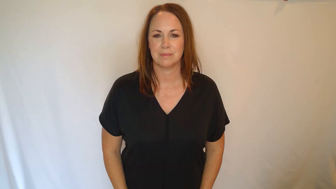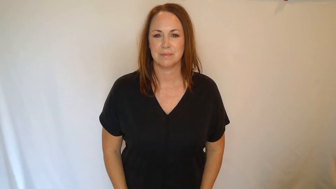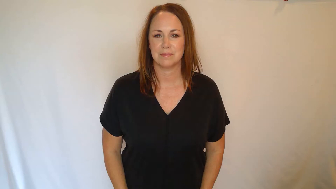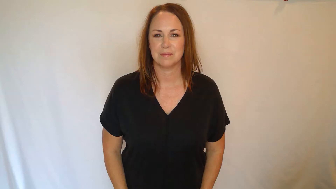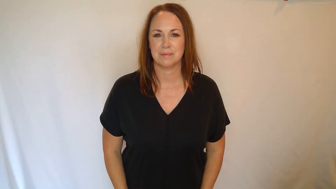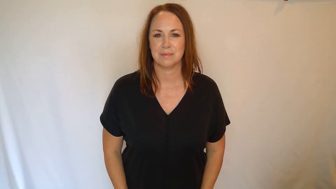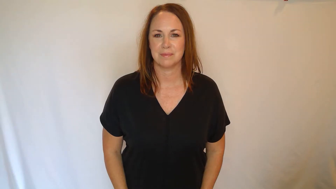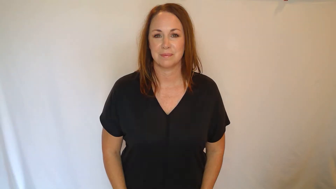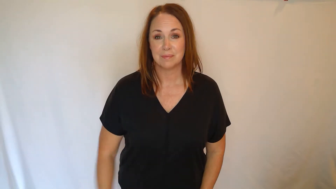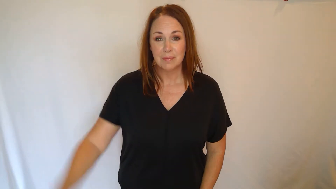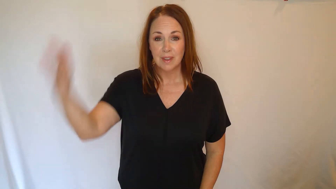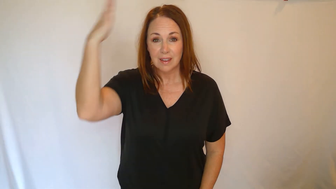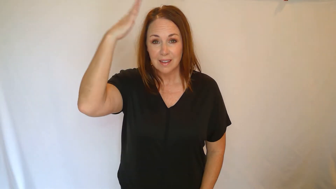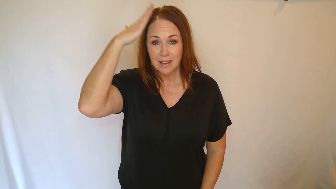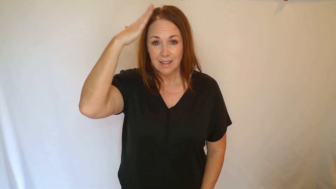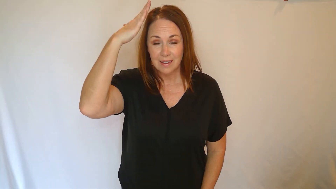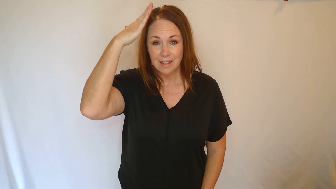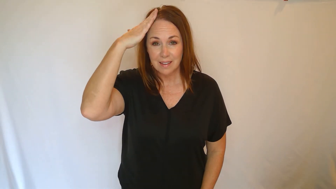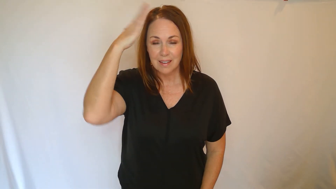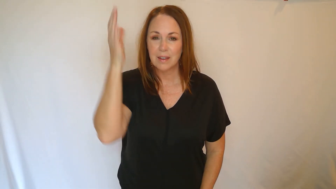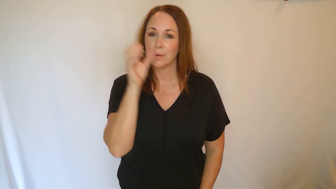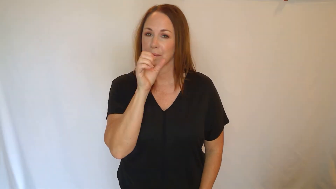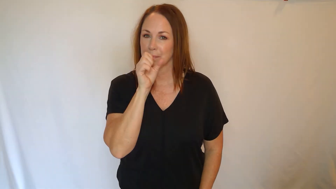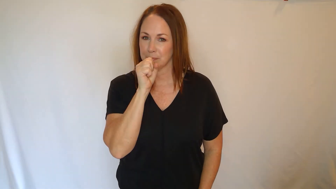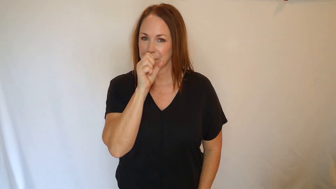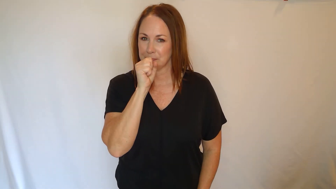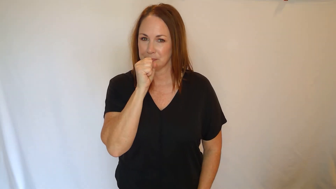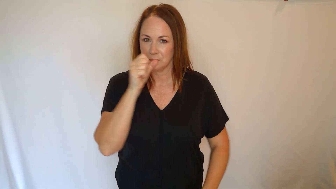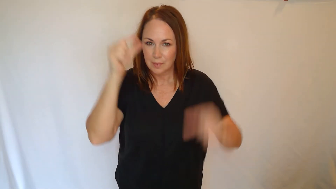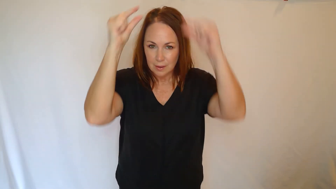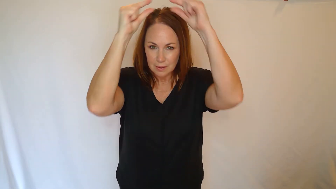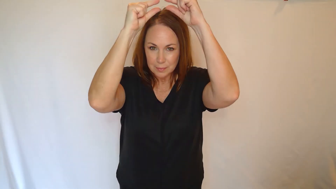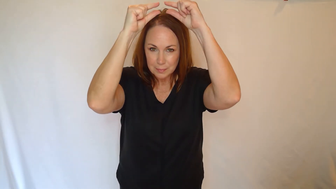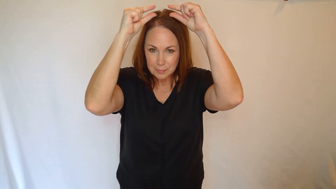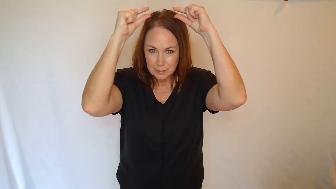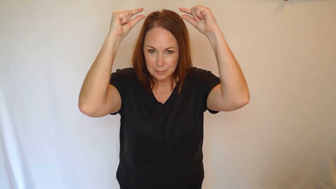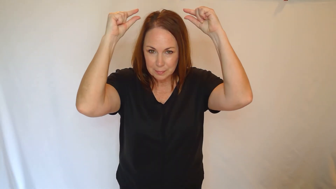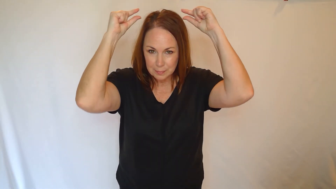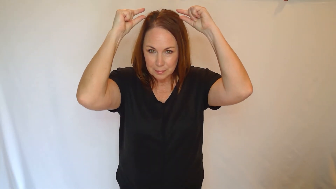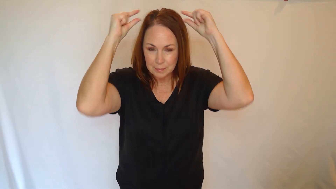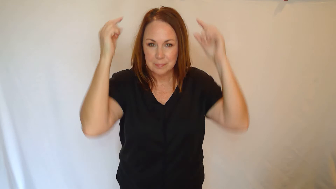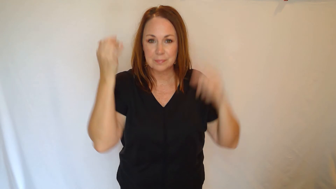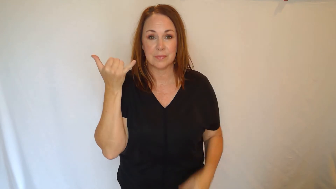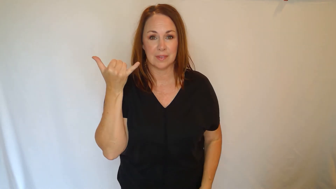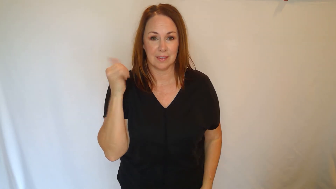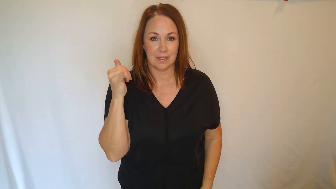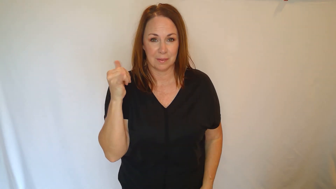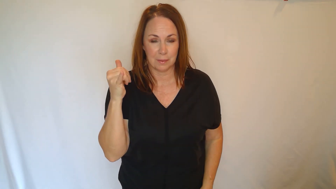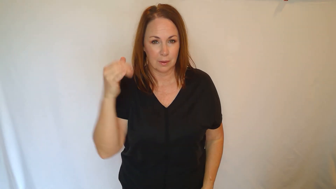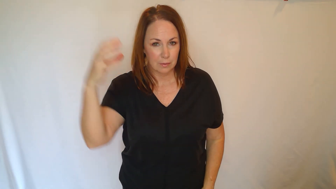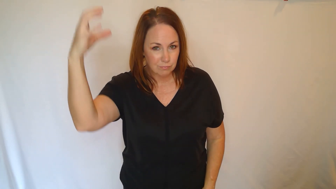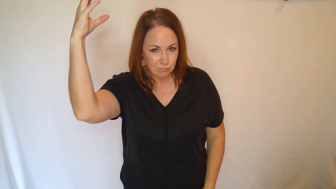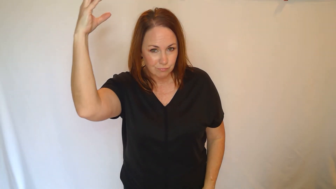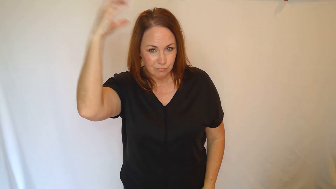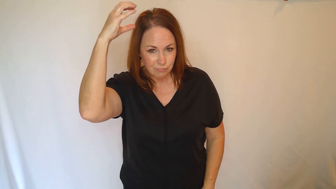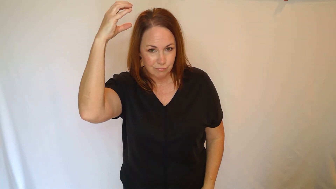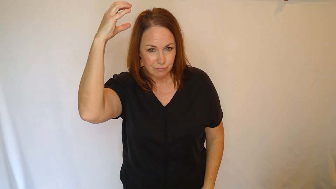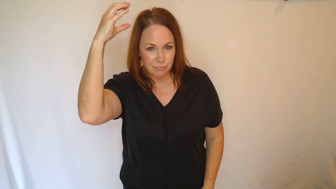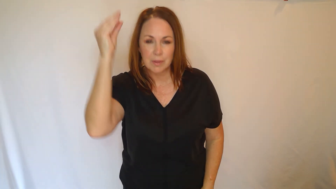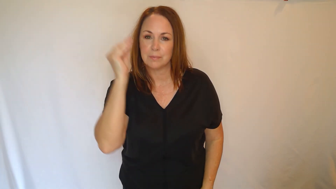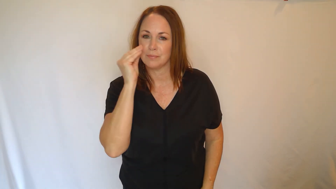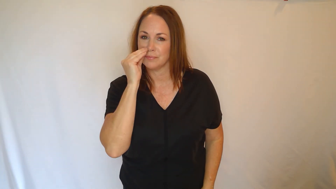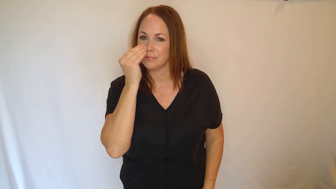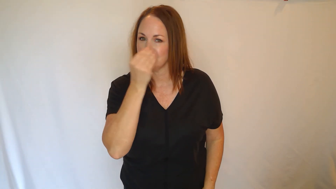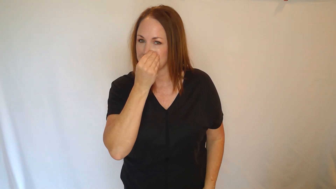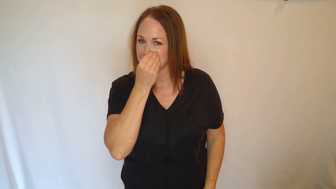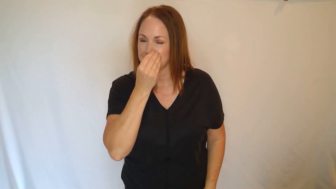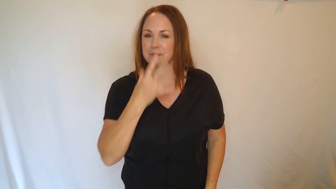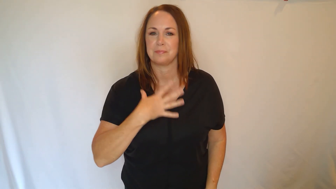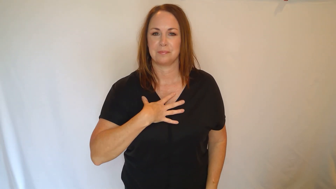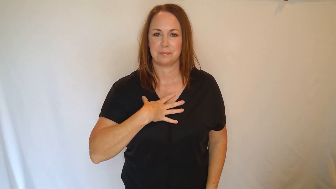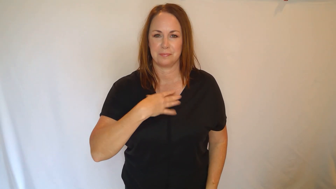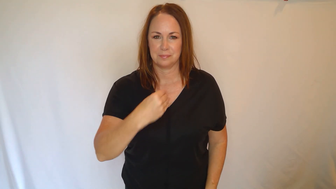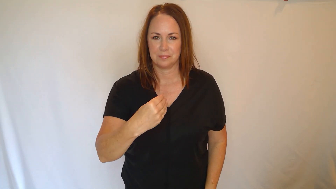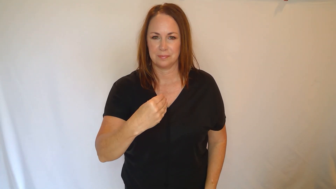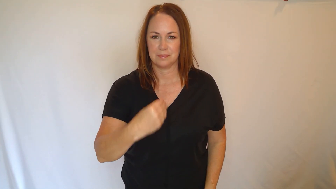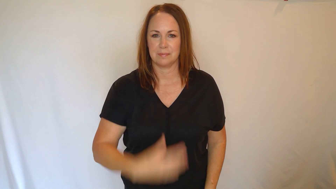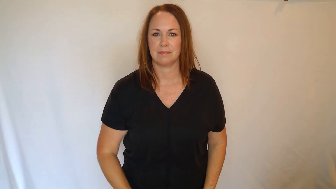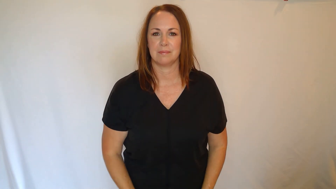Clothes